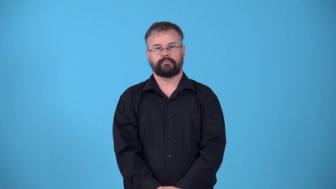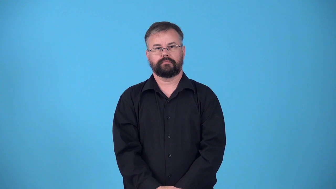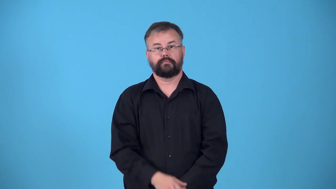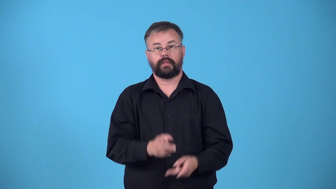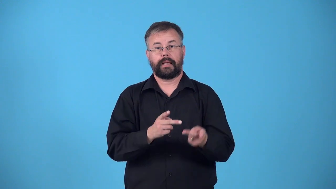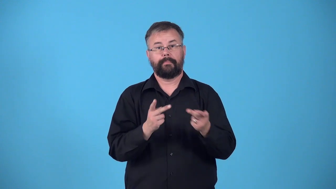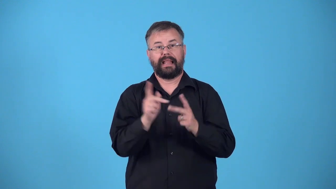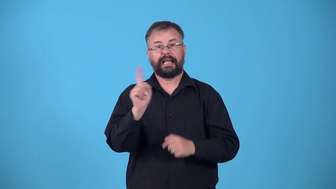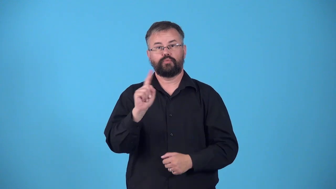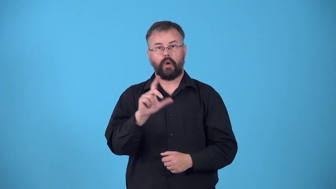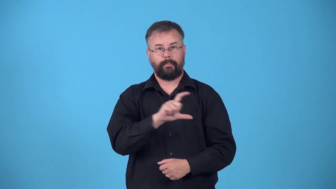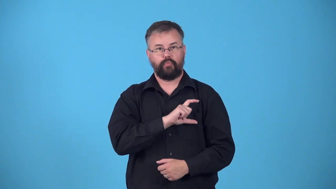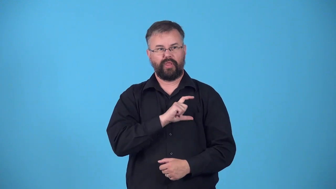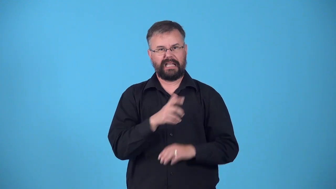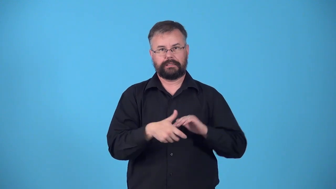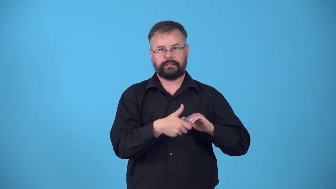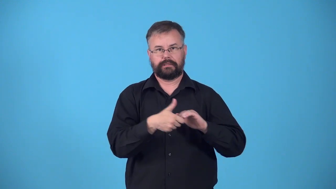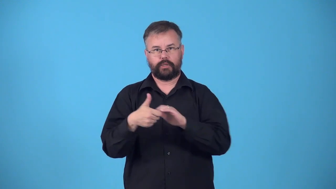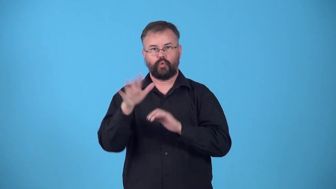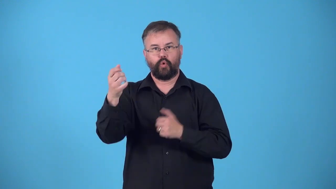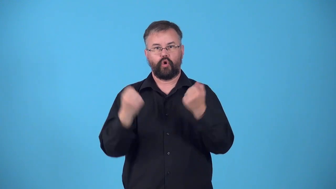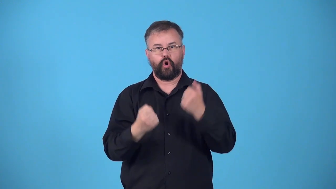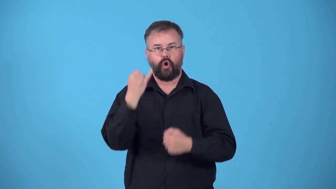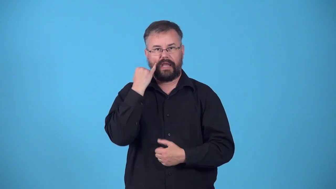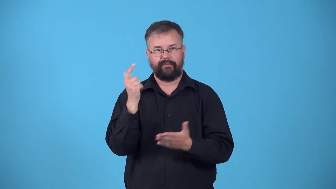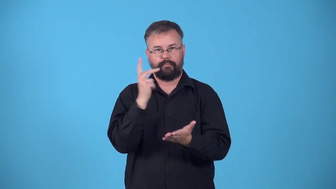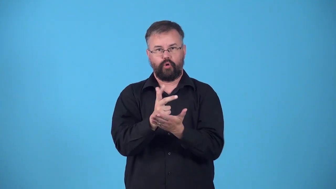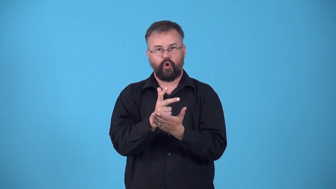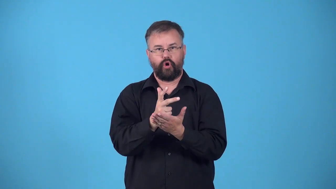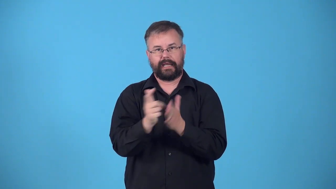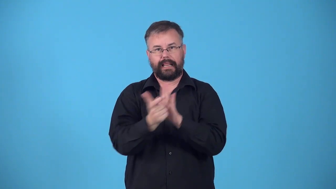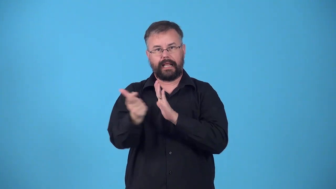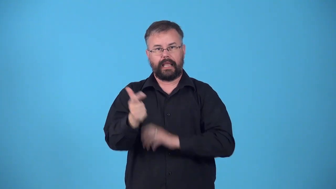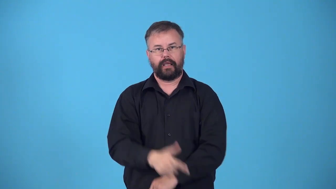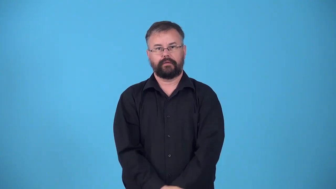pound